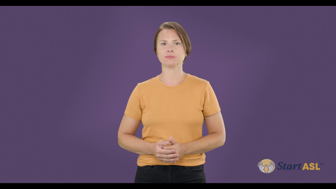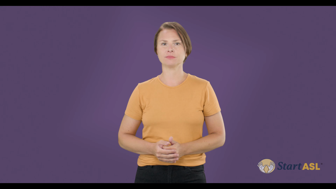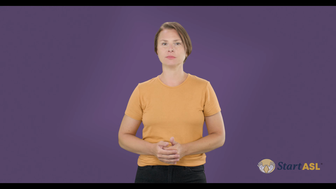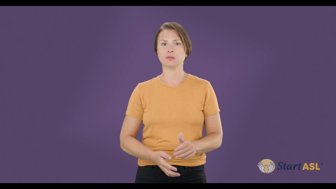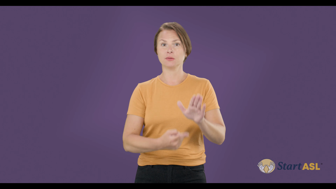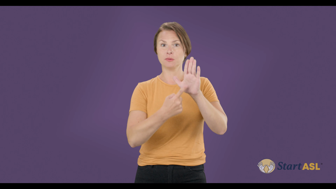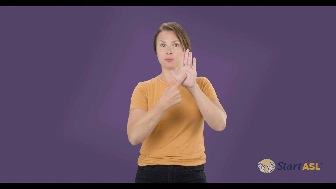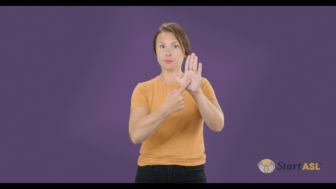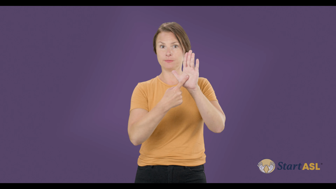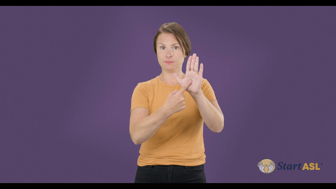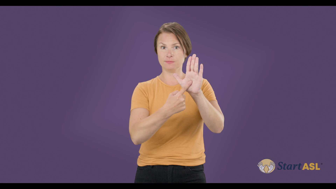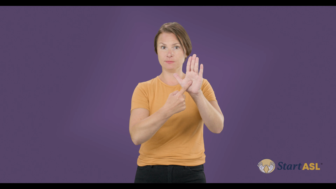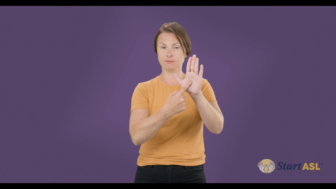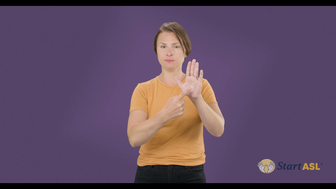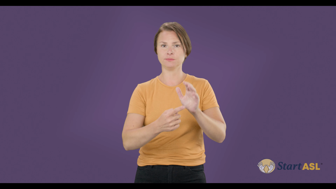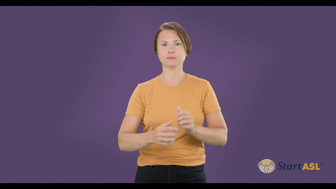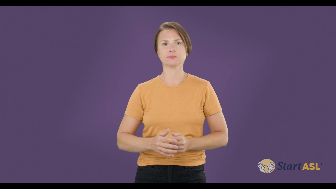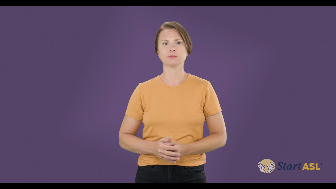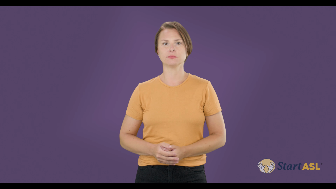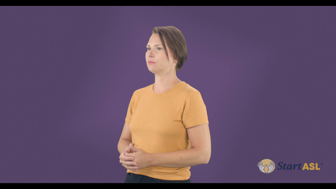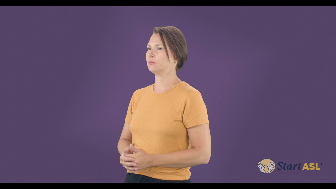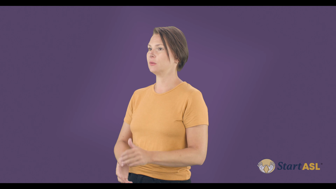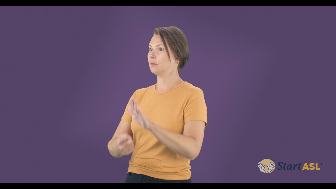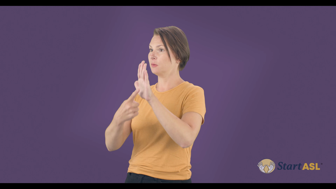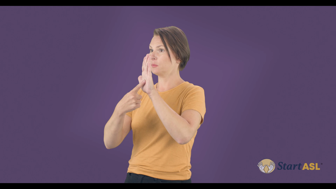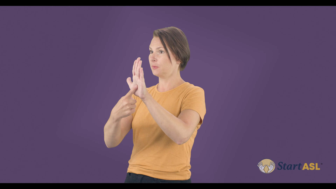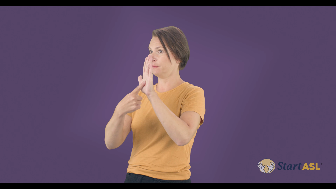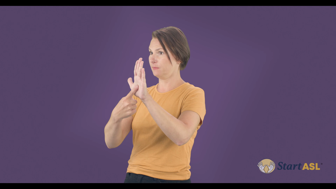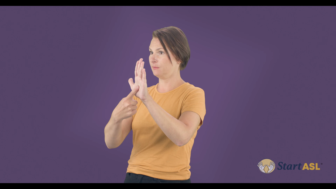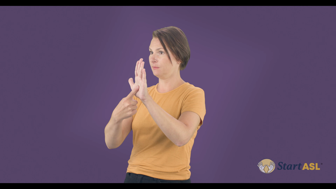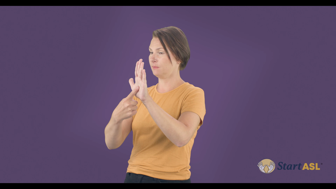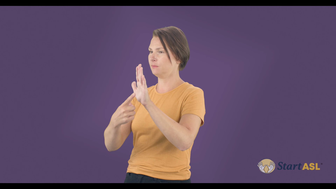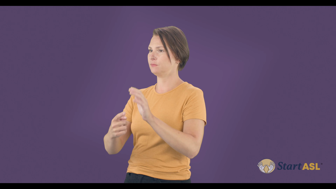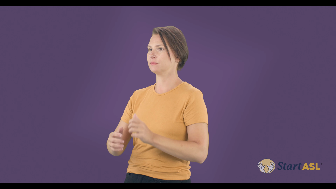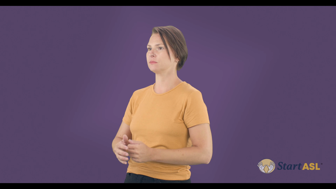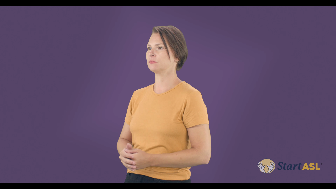representative